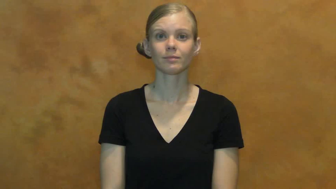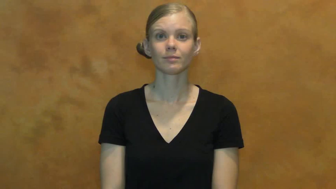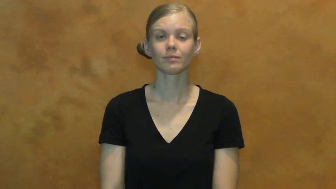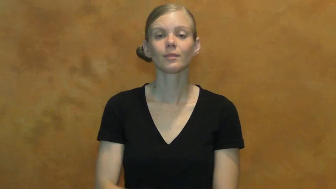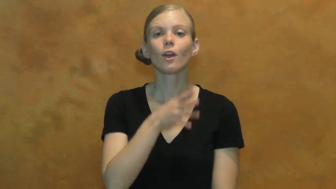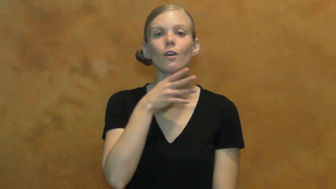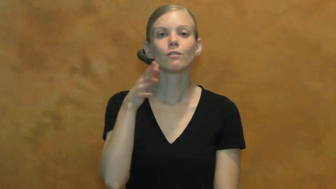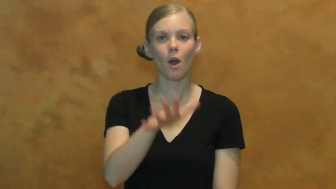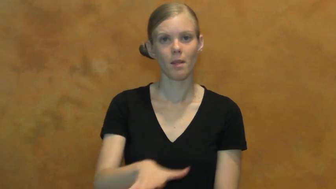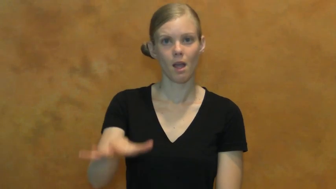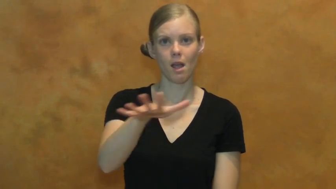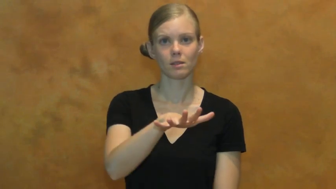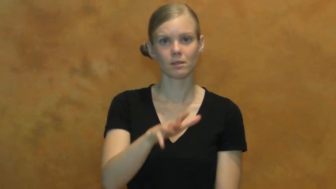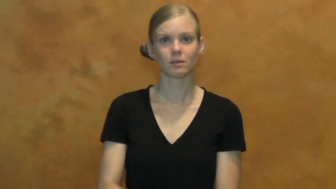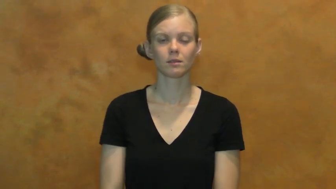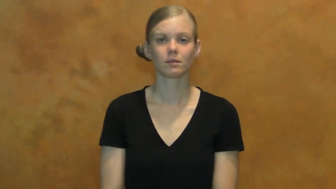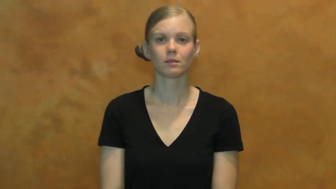farmland